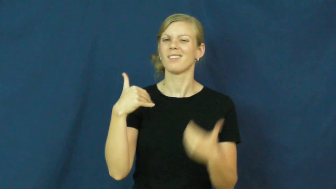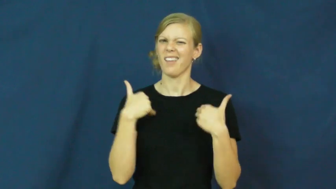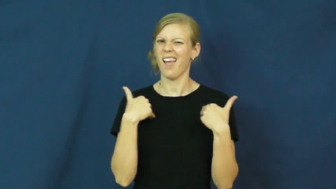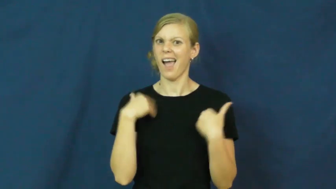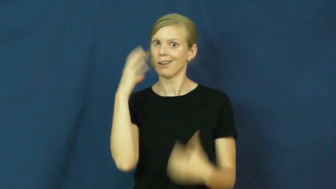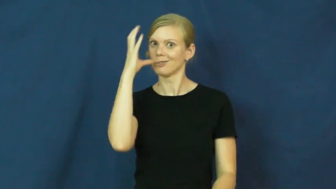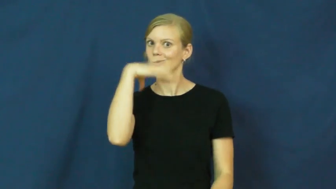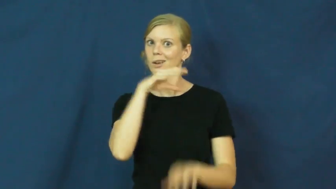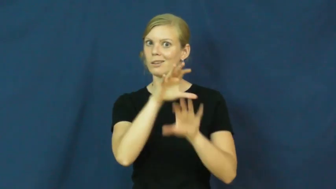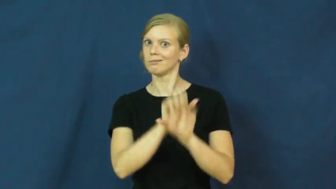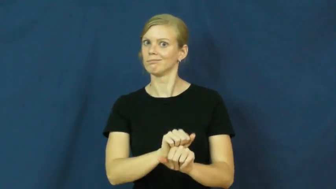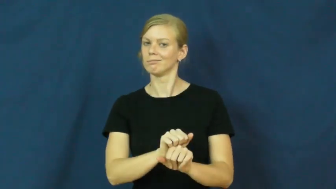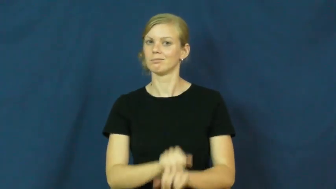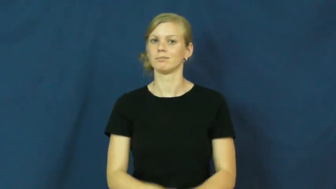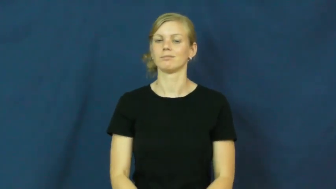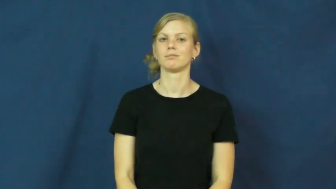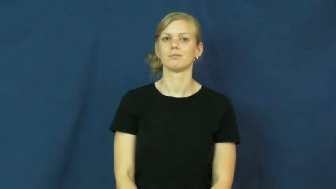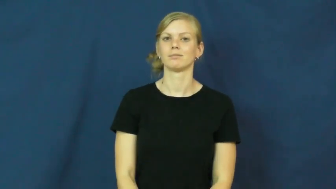"odd bird","a bird in this world"